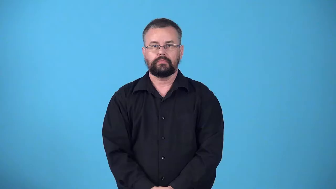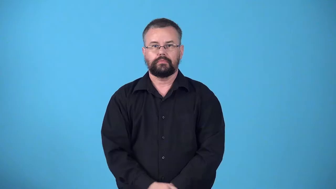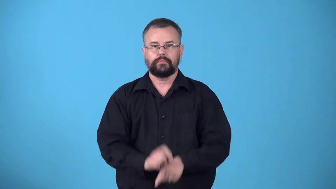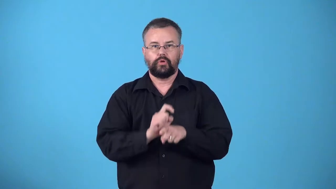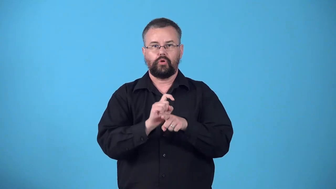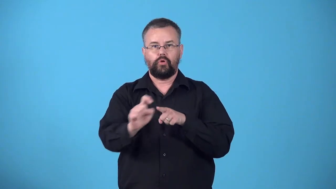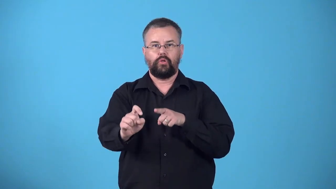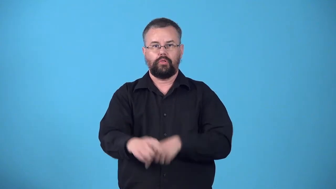wire,call